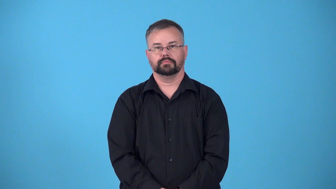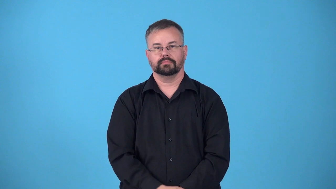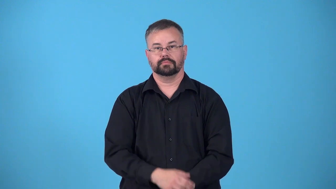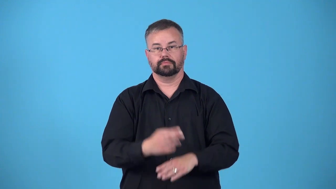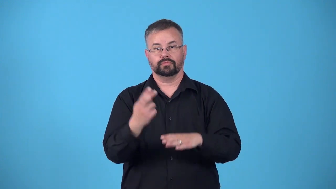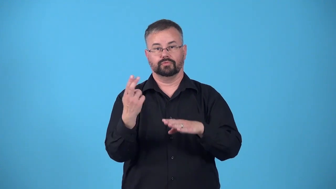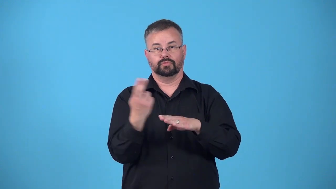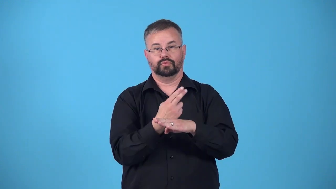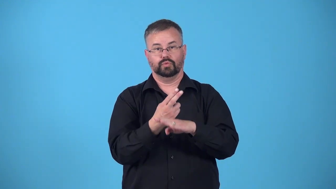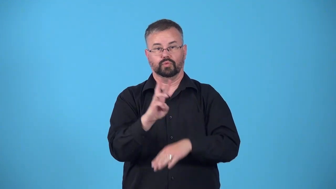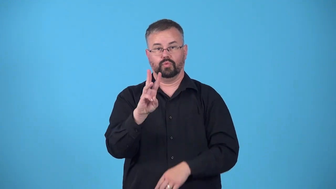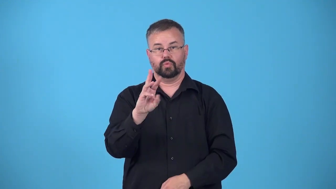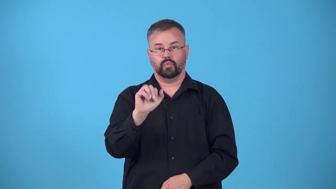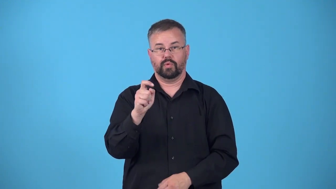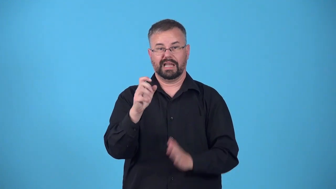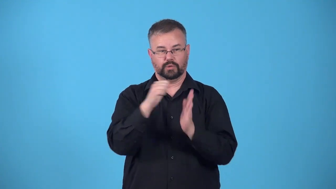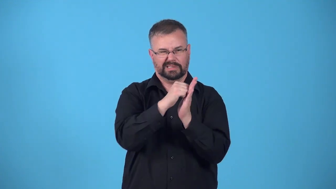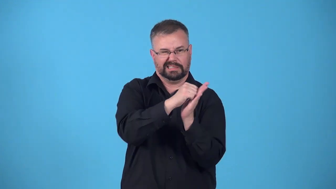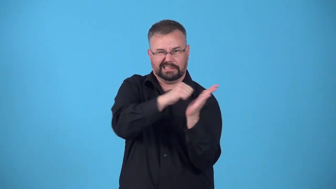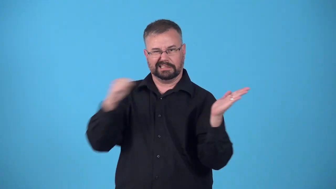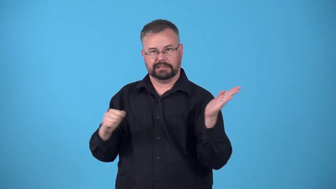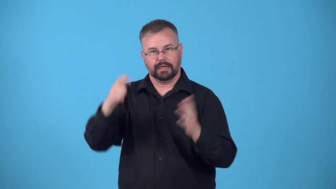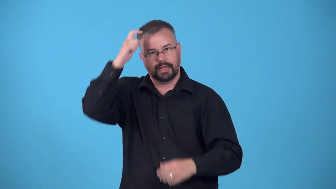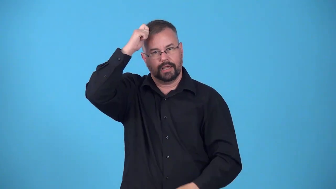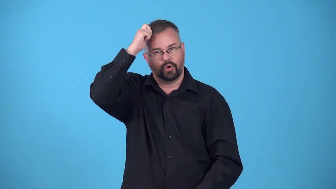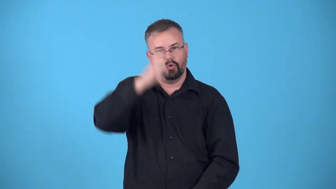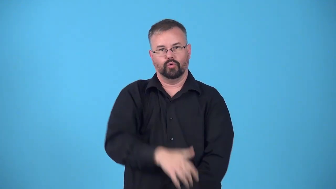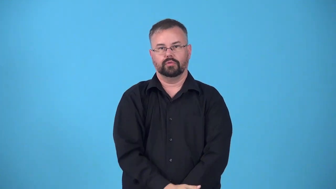wax-remove hair